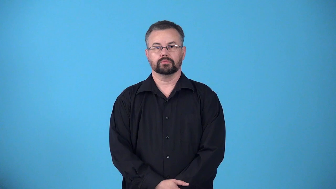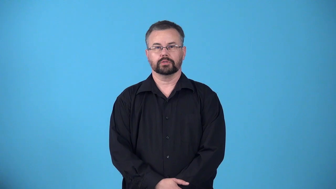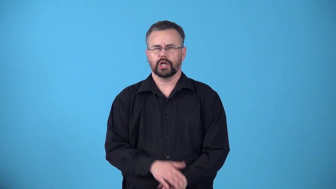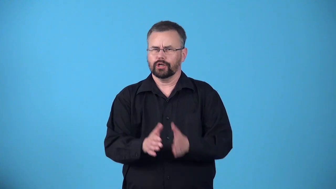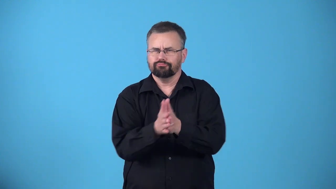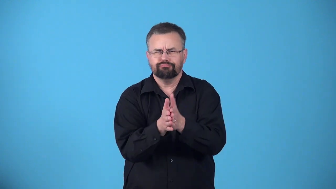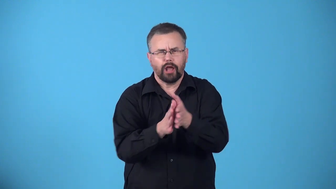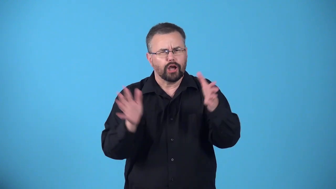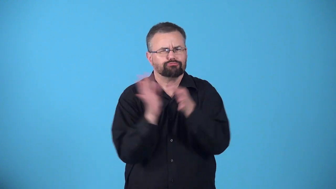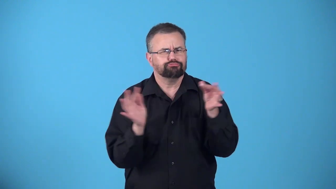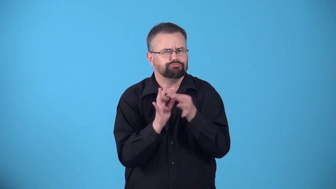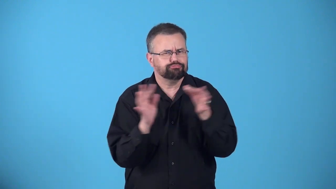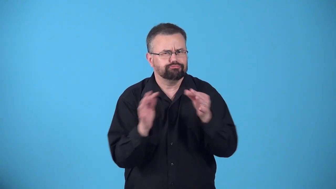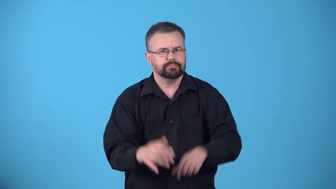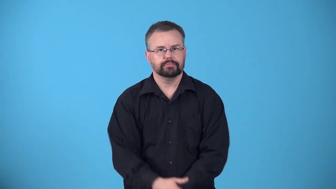rhapsodize